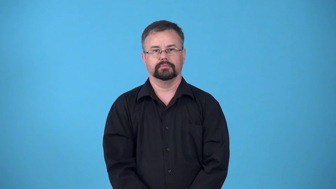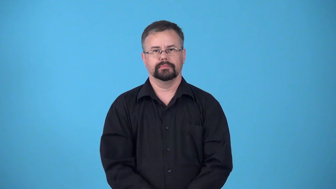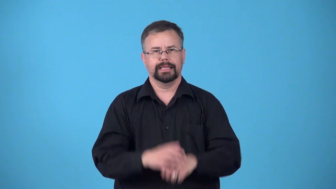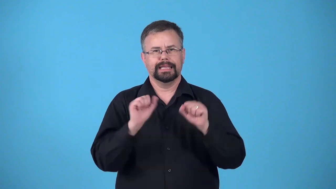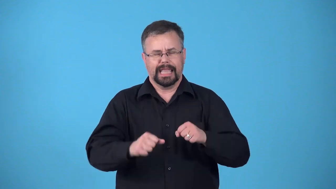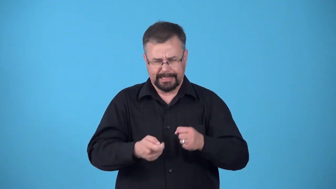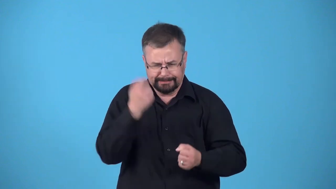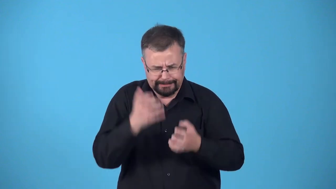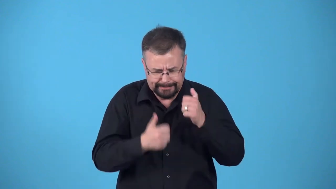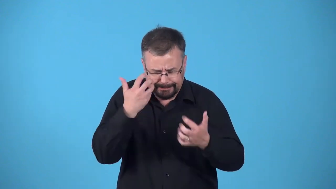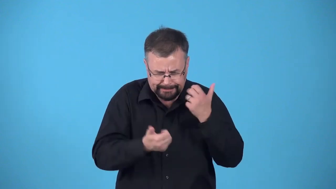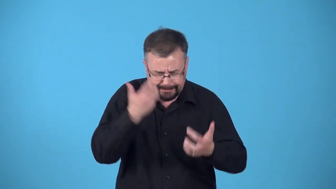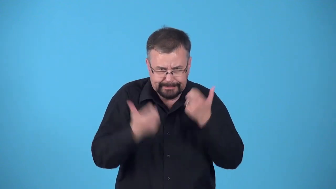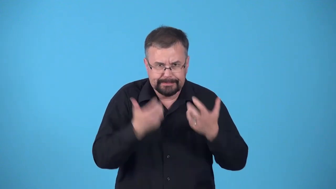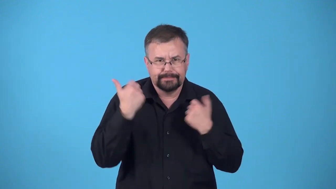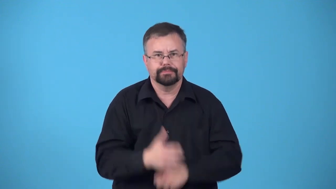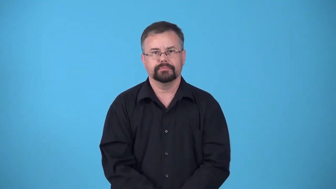clastic